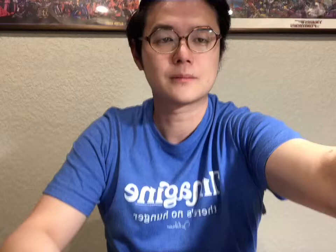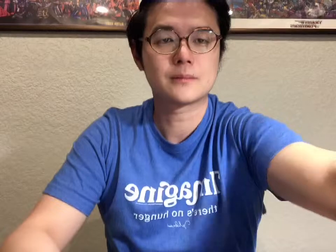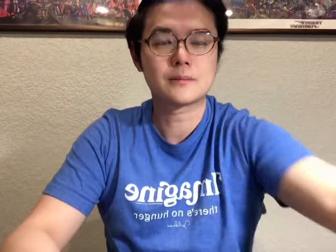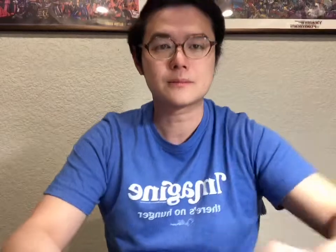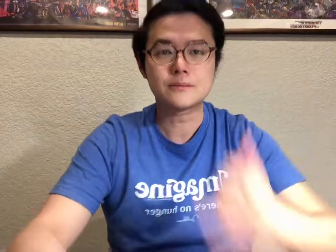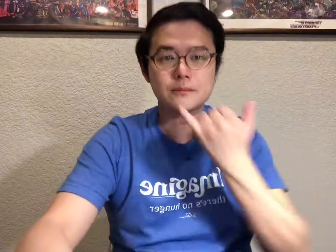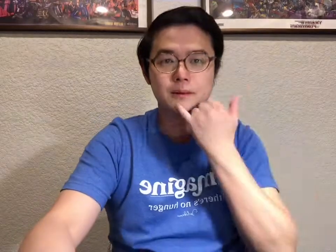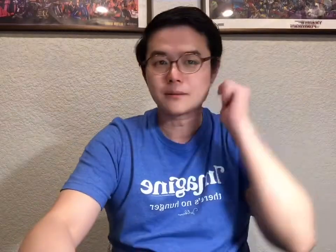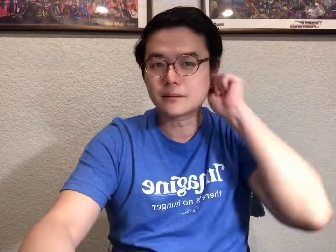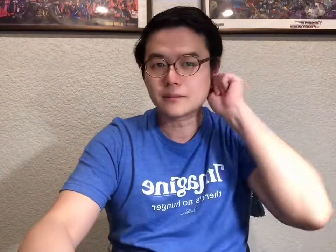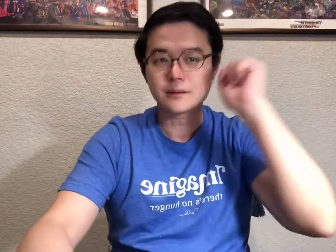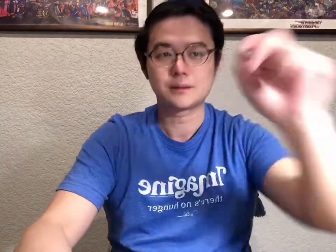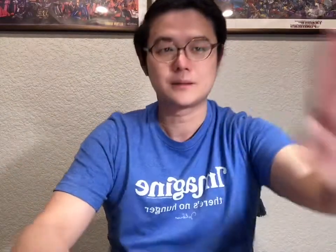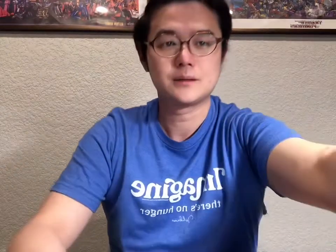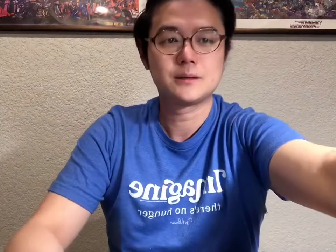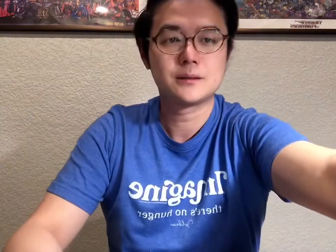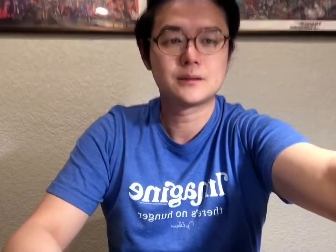Young Sister